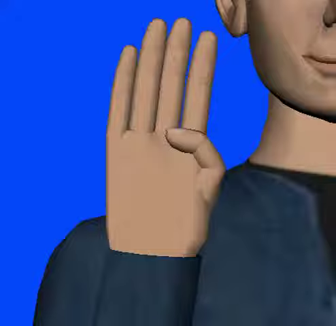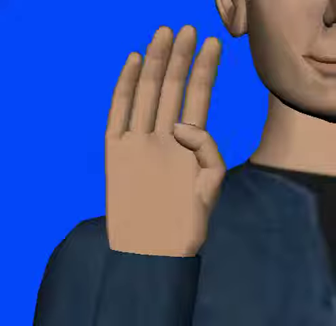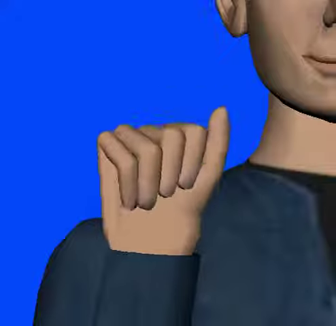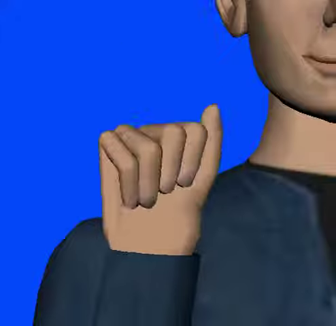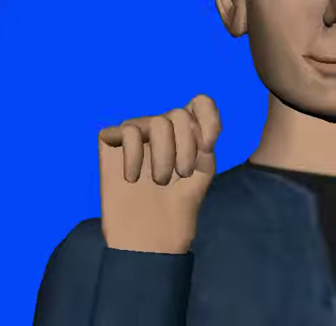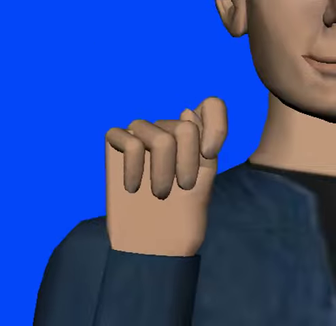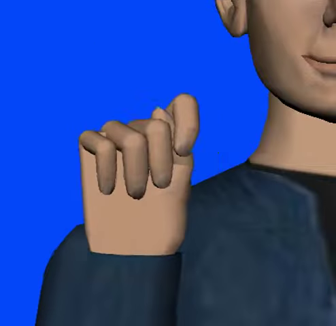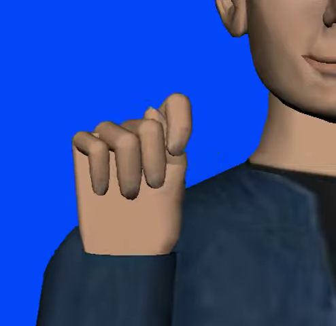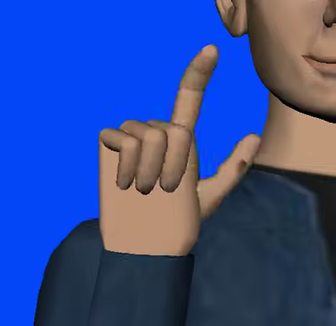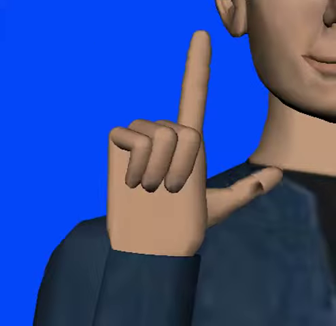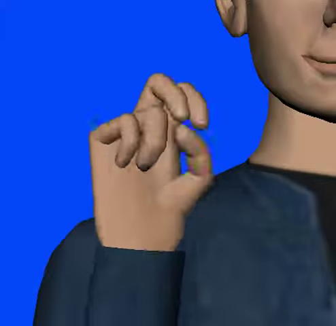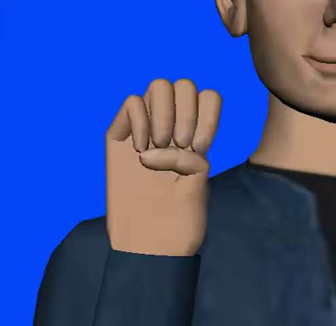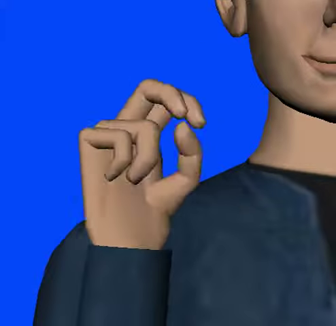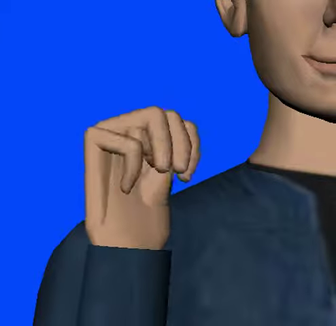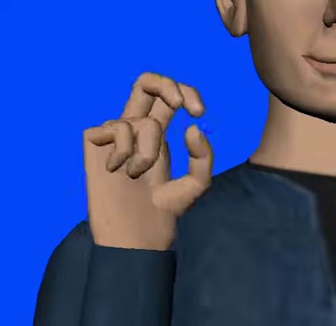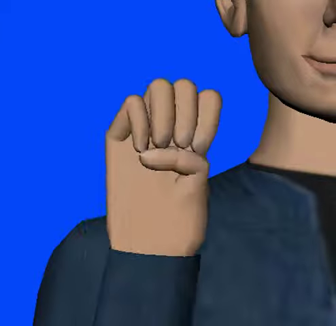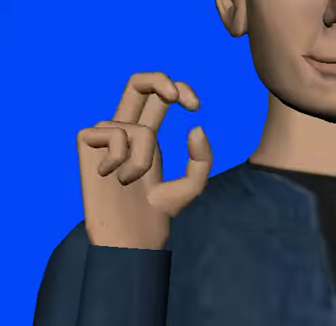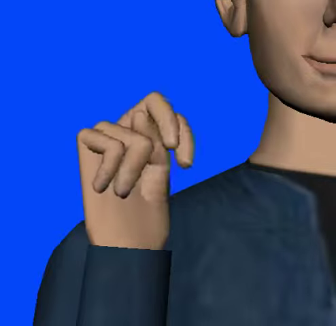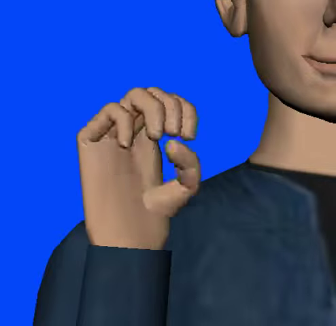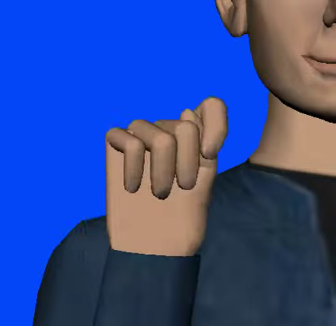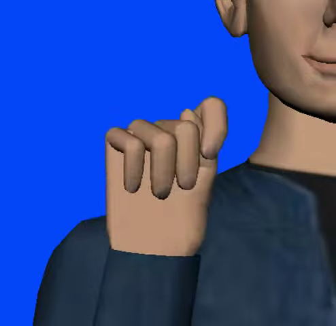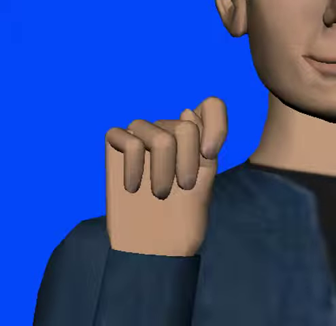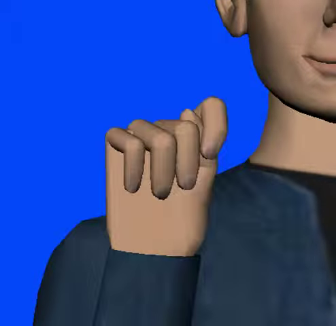battlement